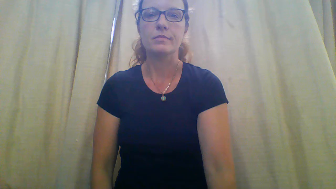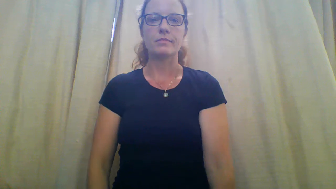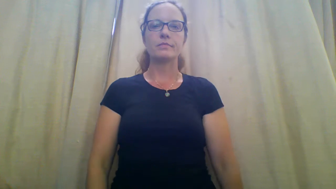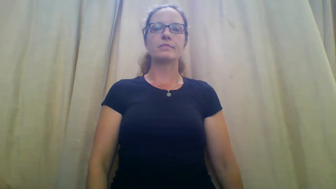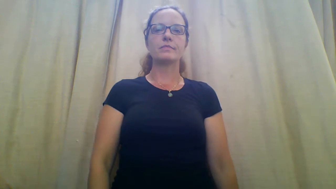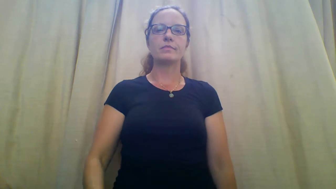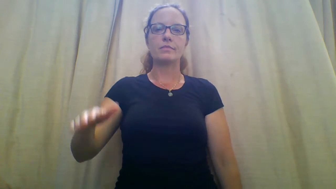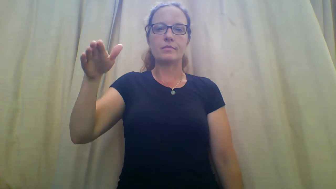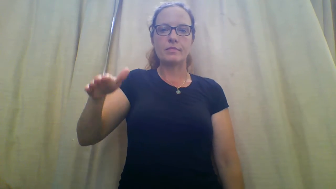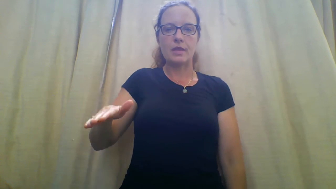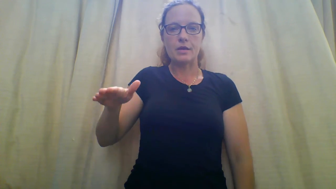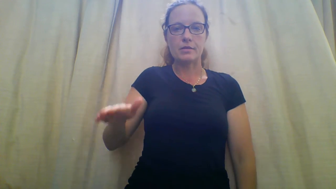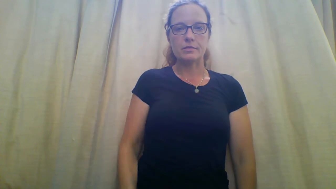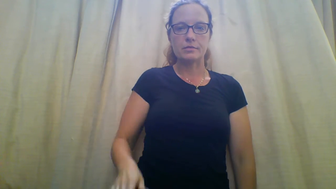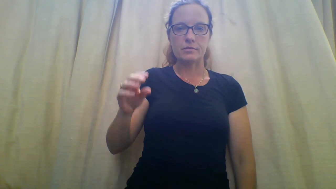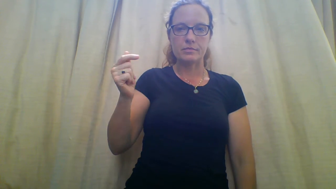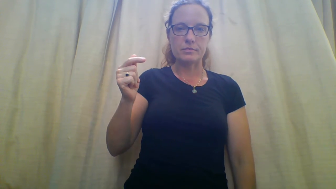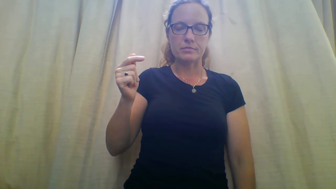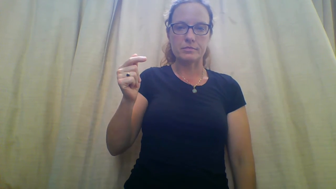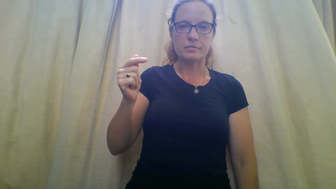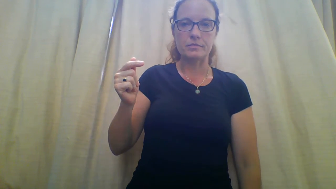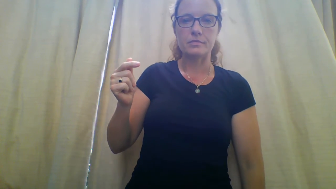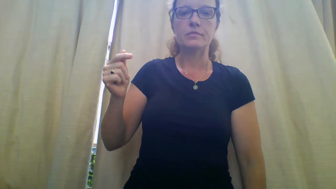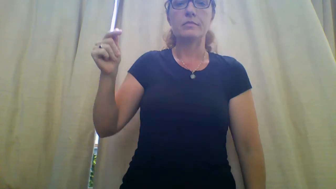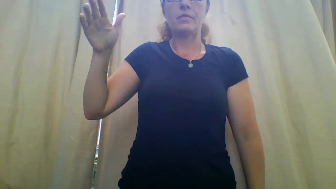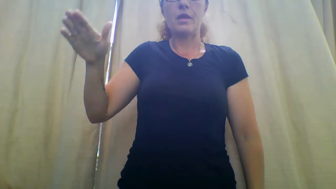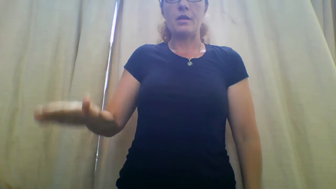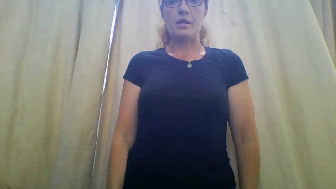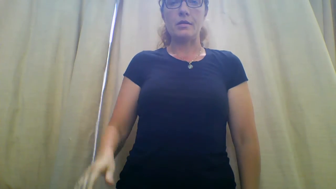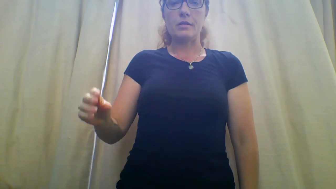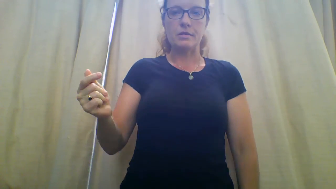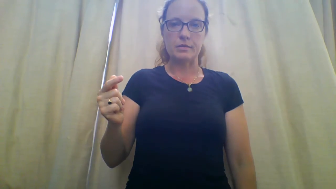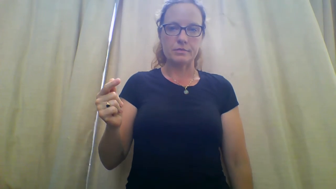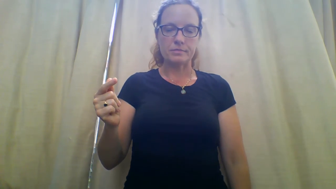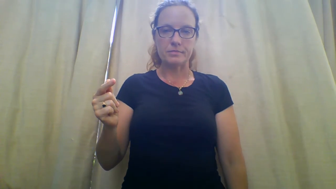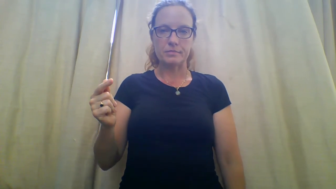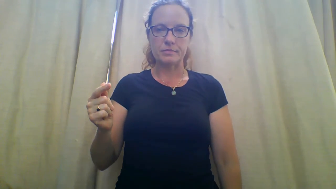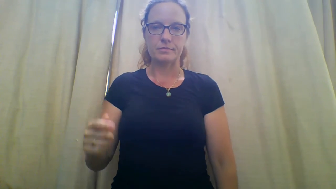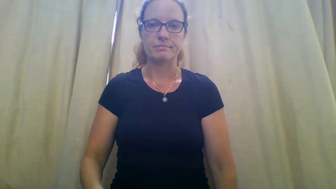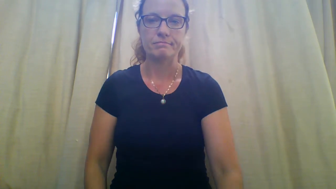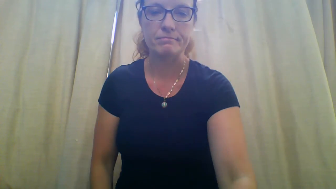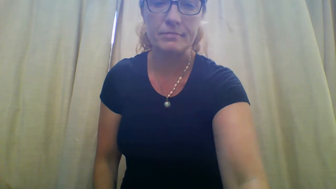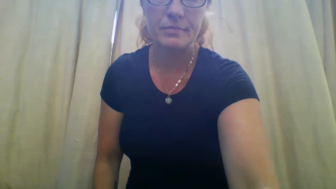Dog